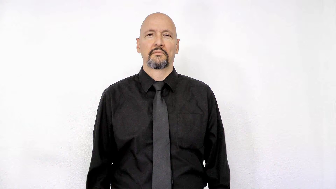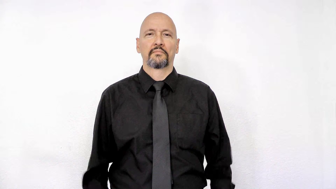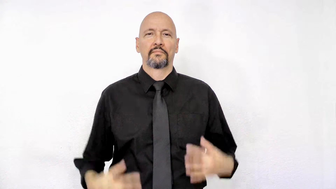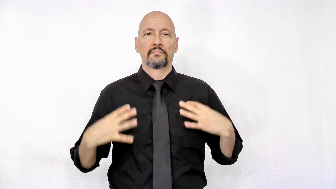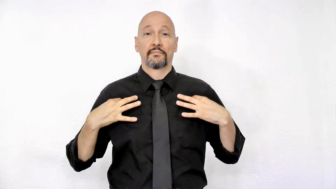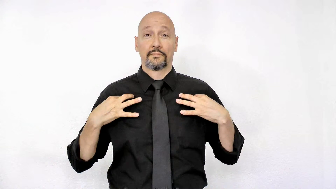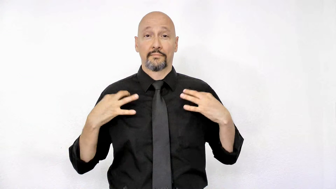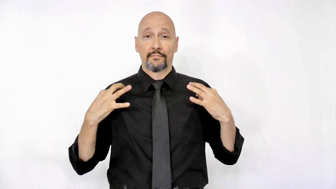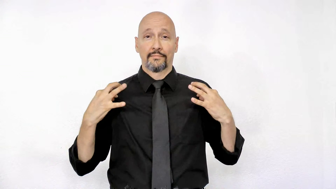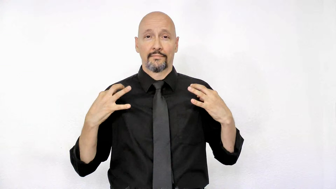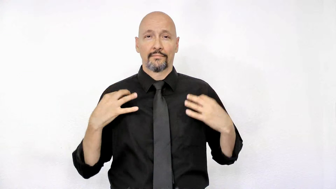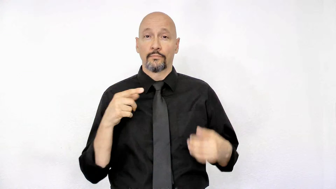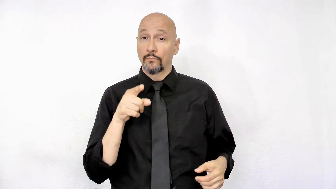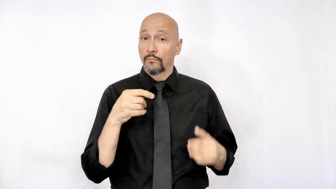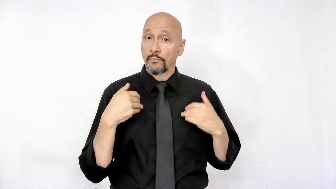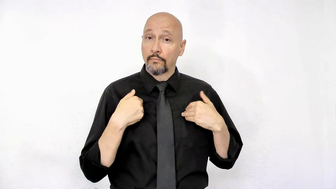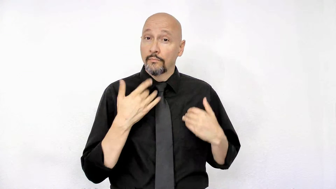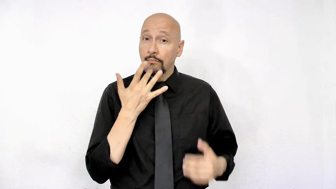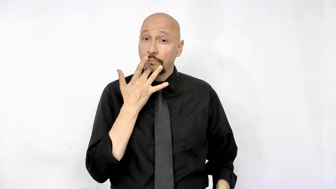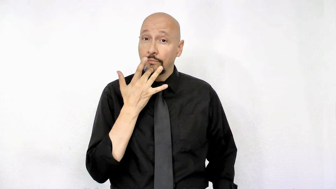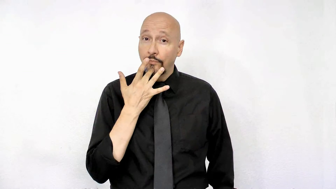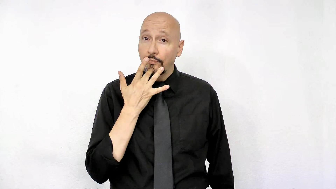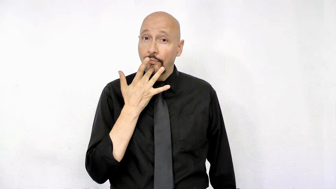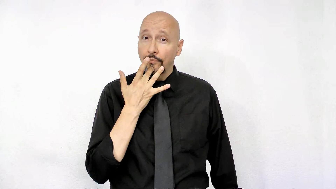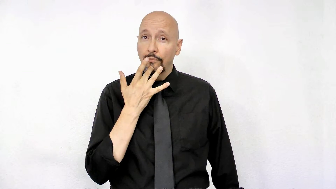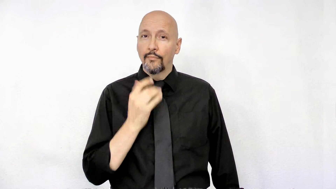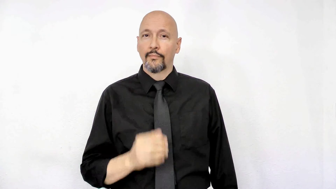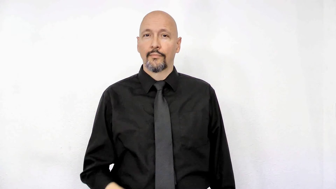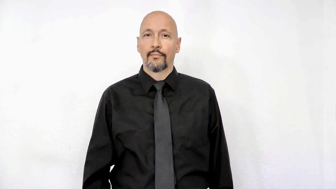SHIRT, YOU HAVE FAVORITE?